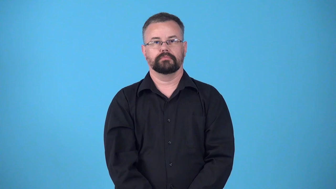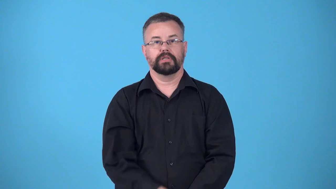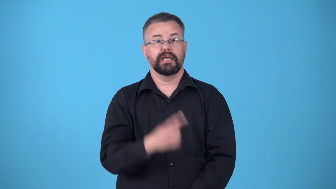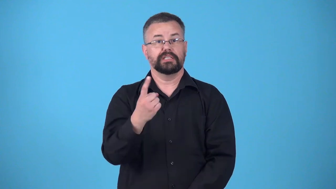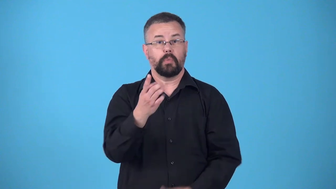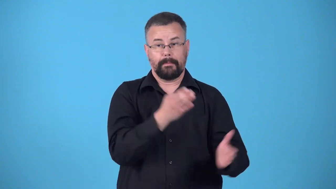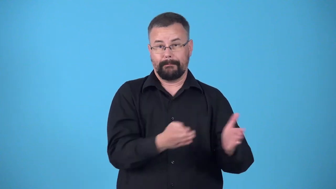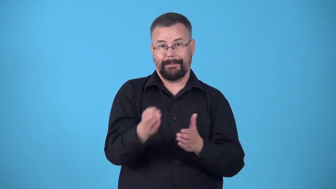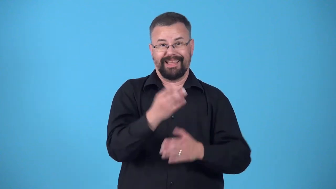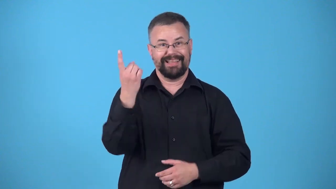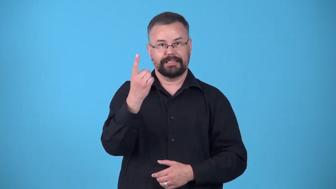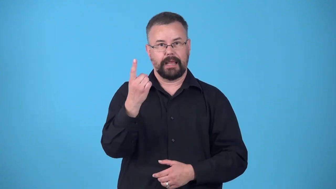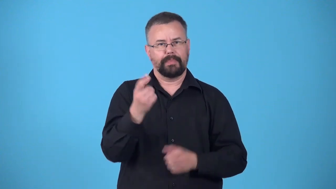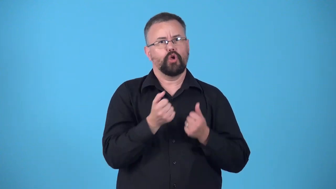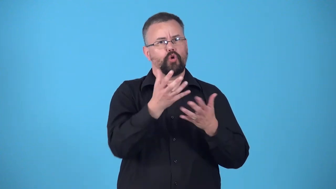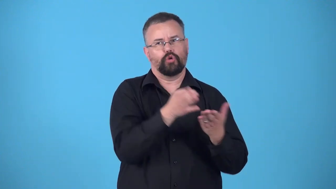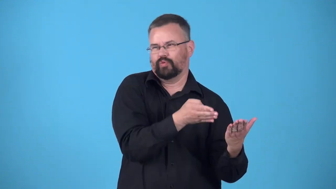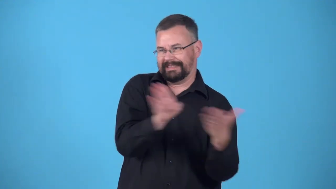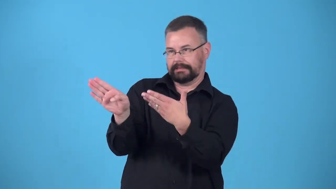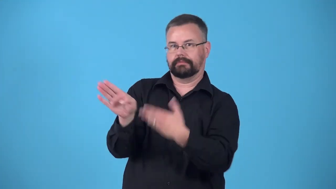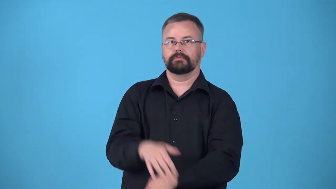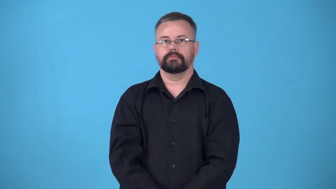deflect